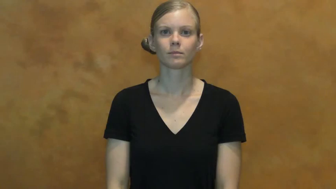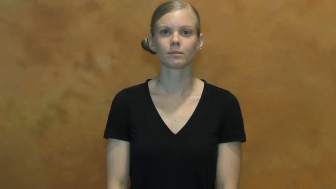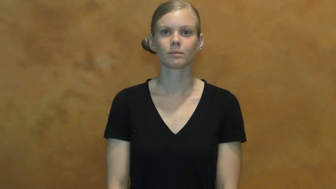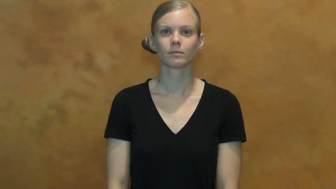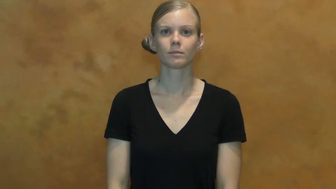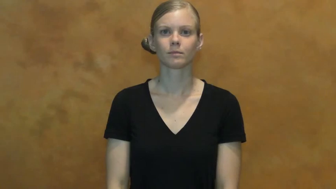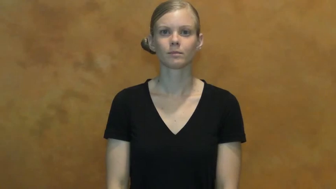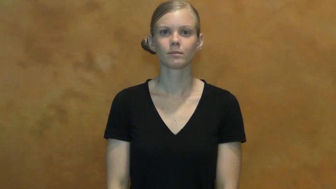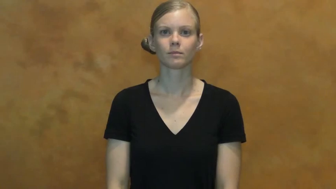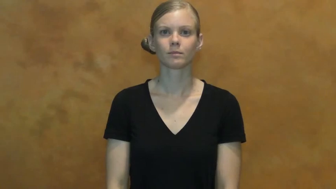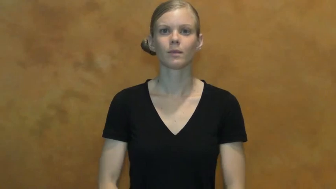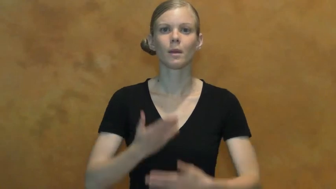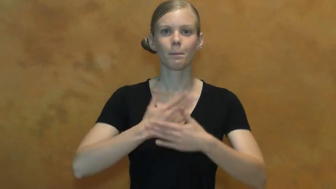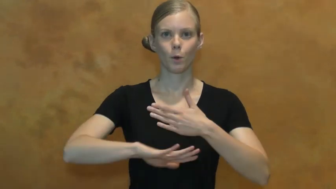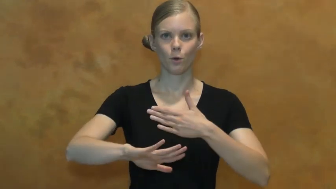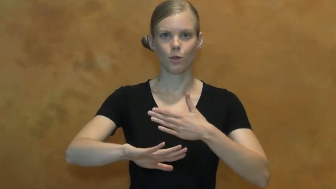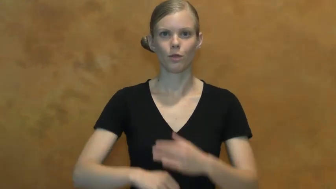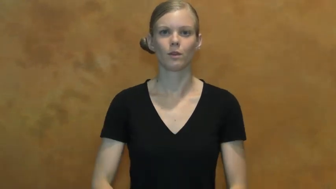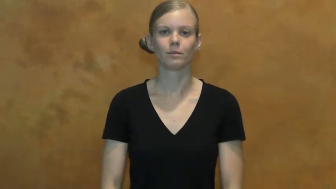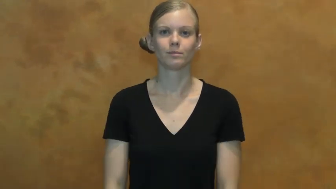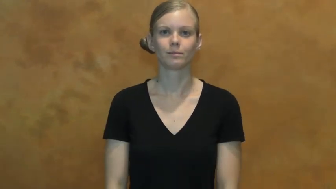birth